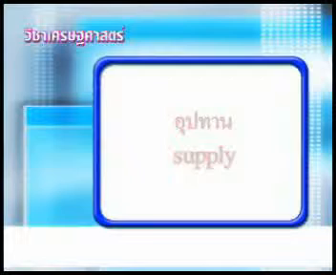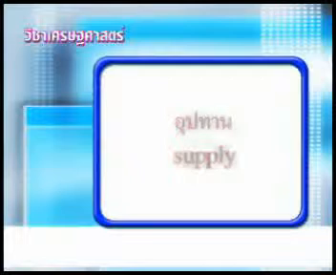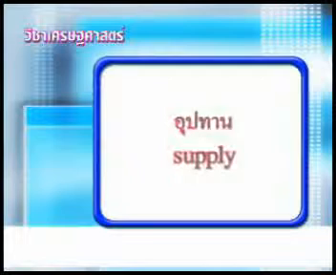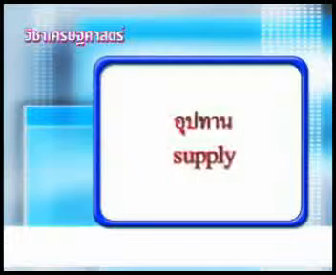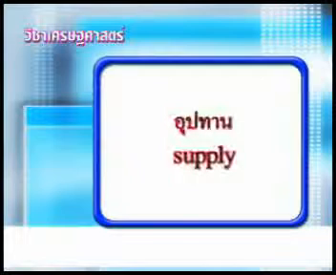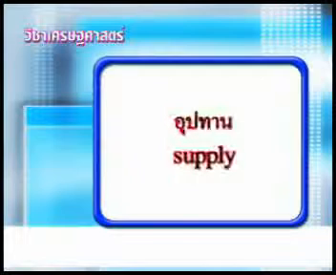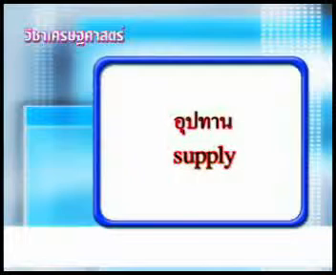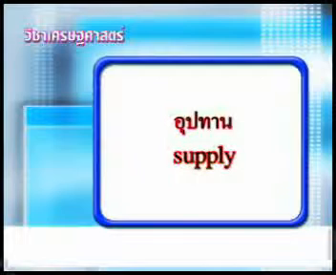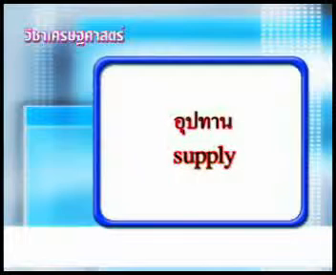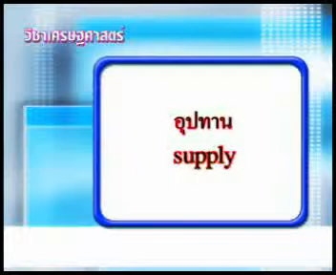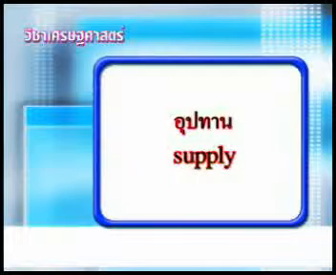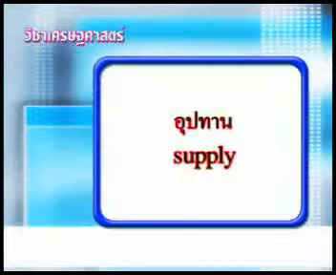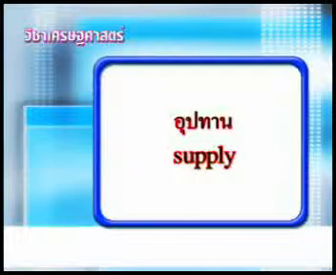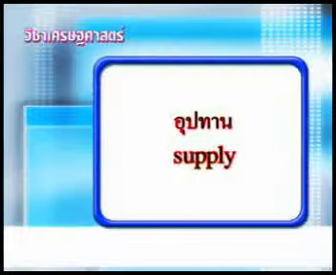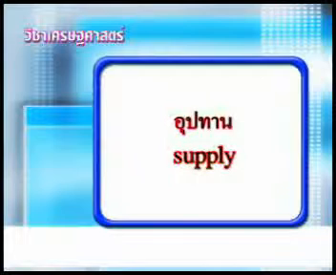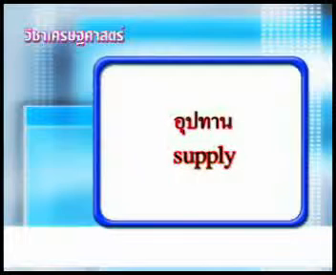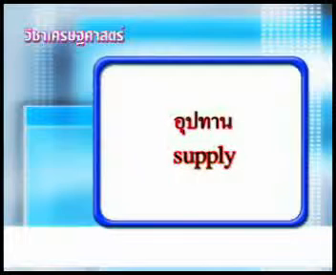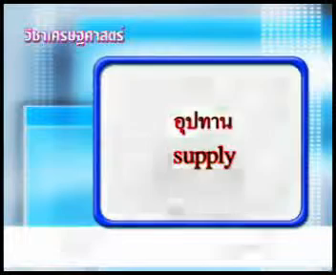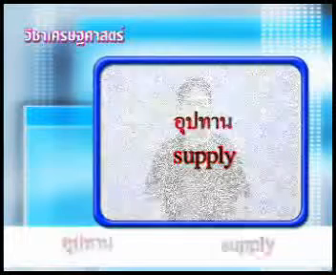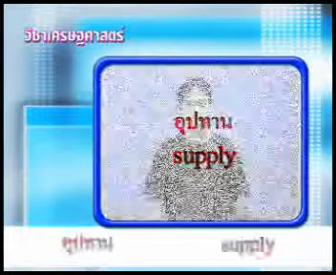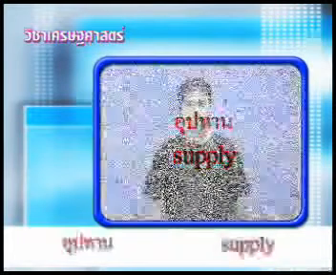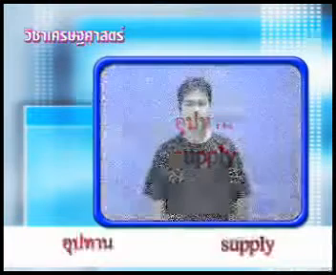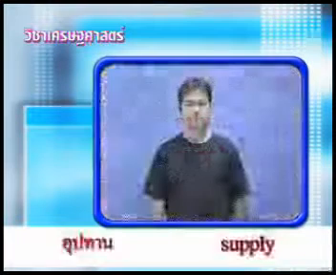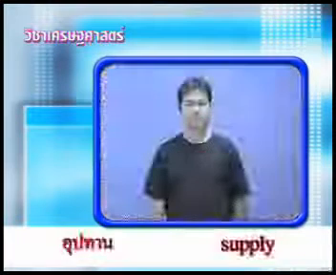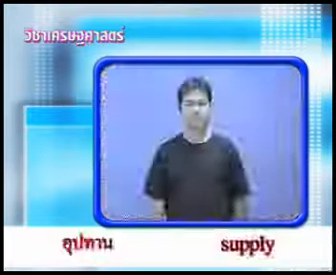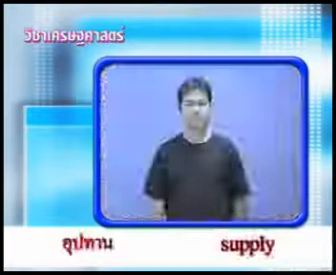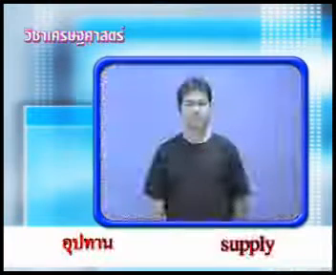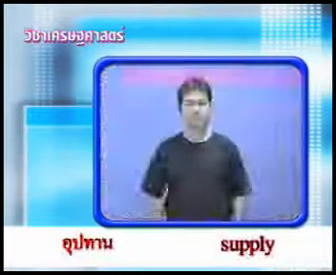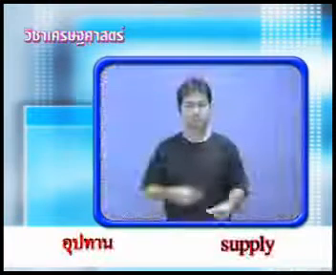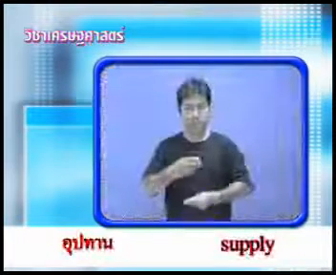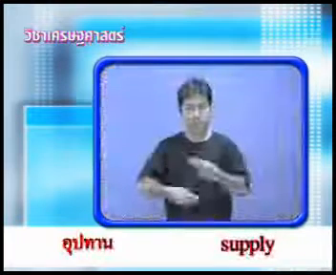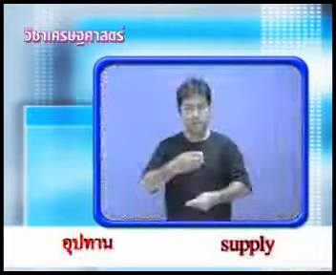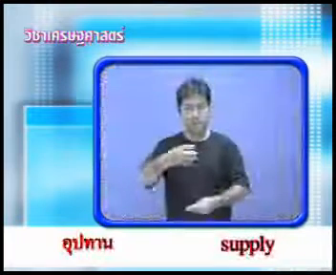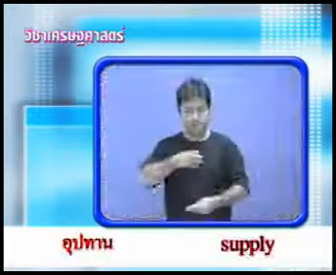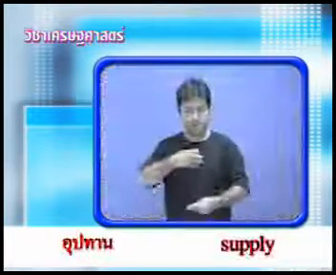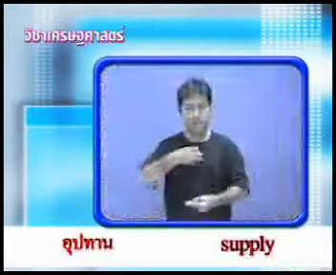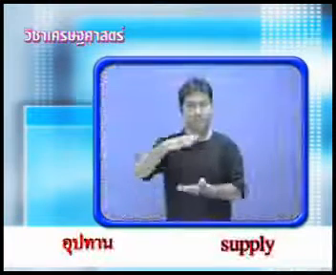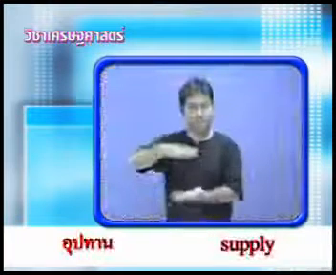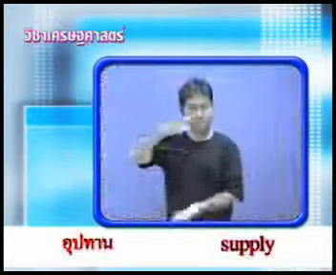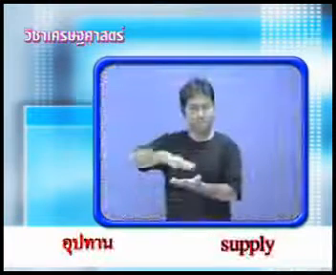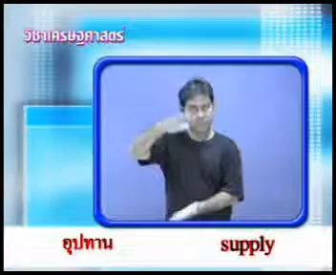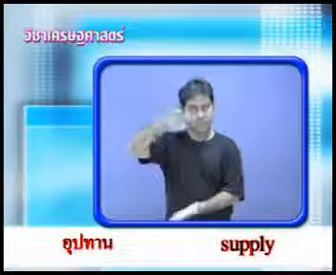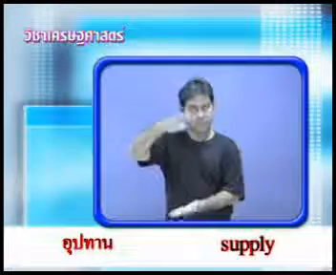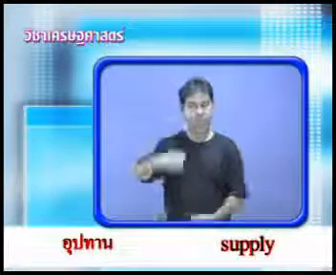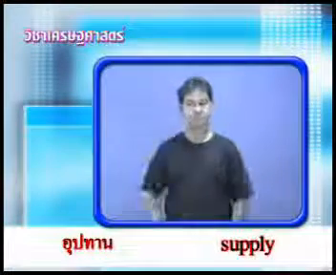supply